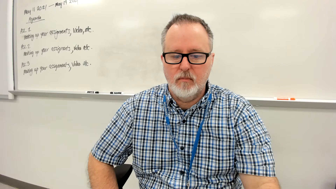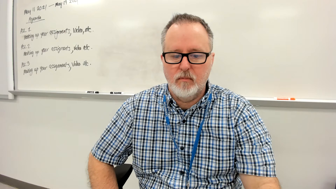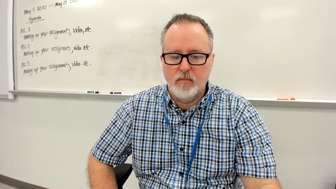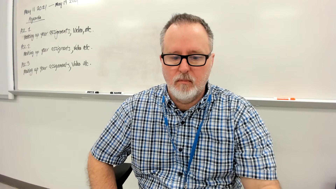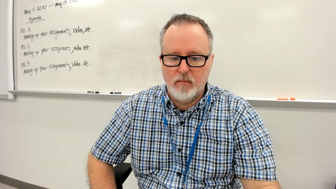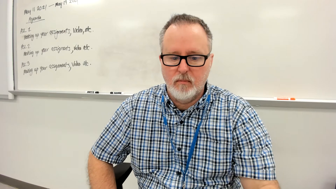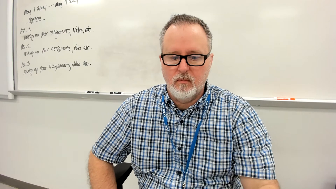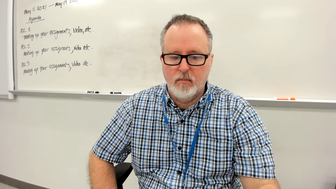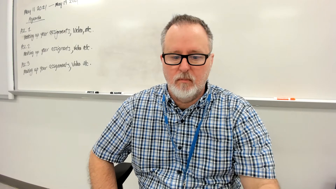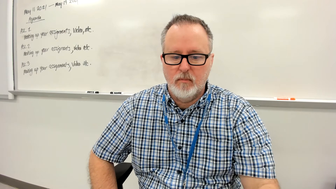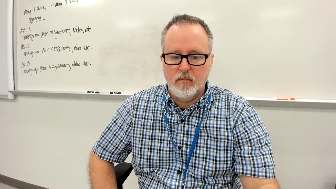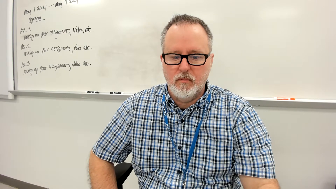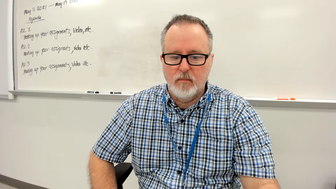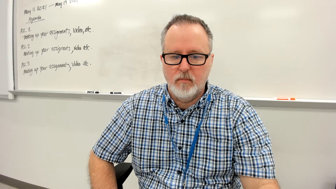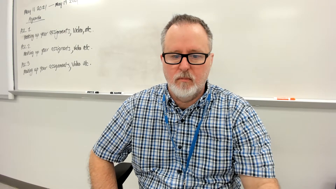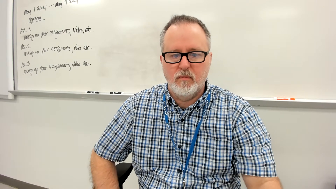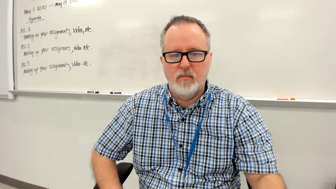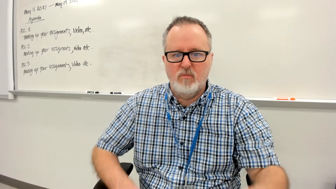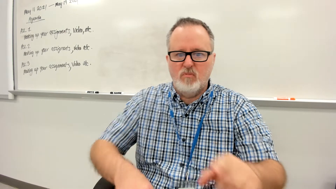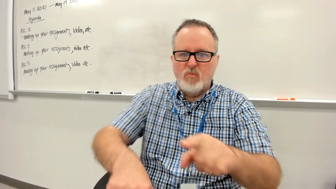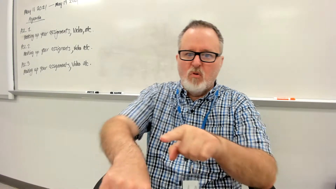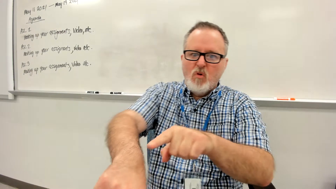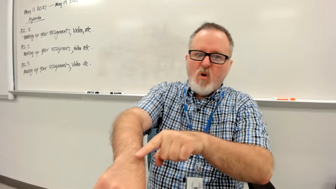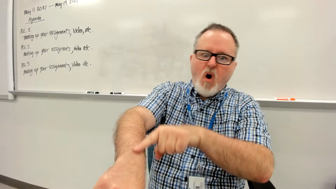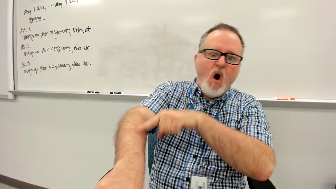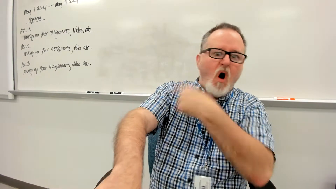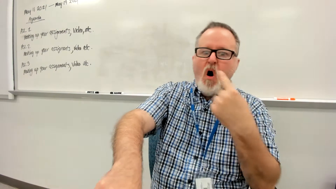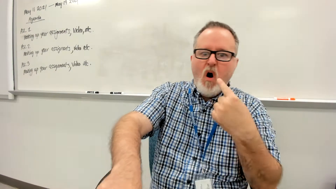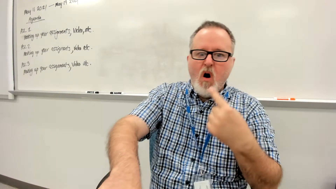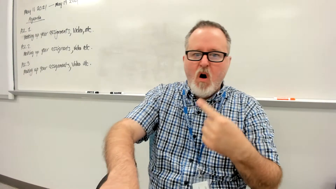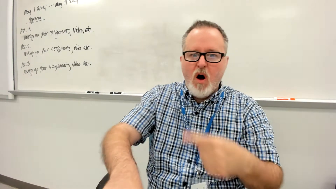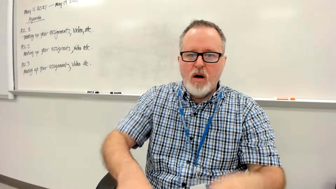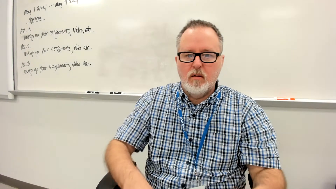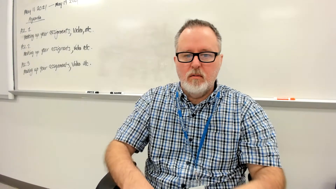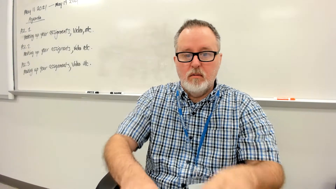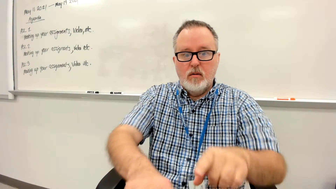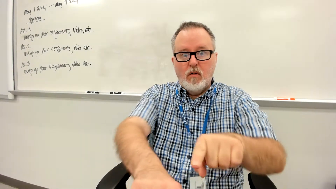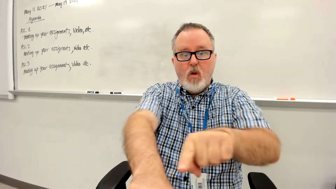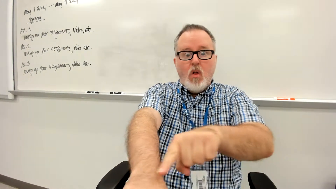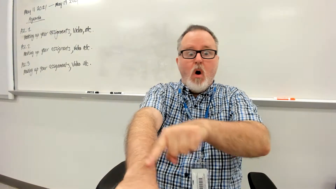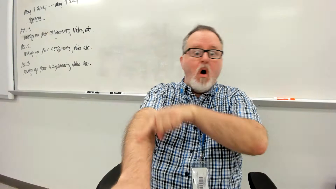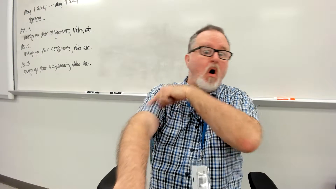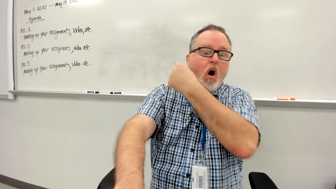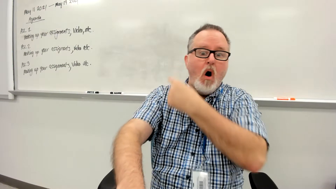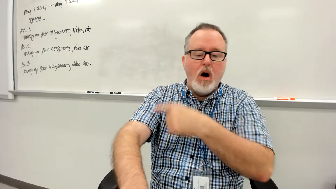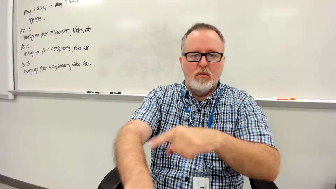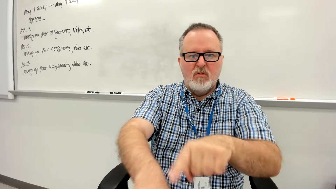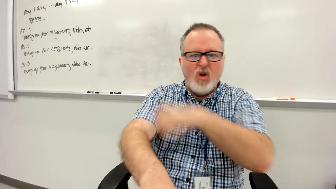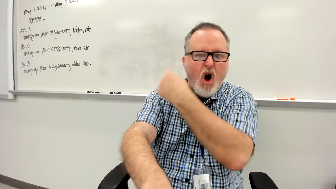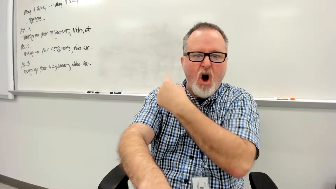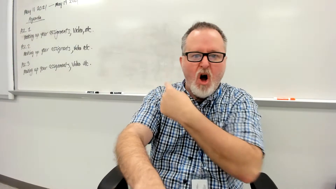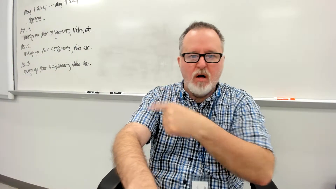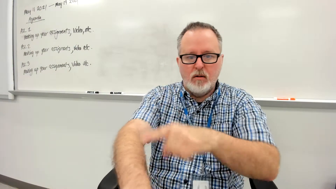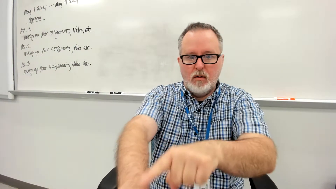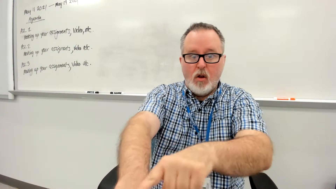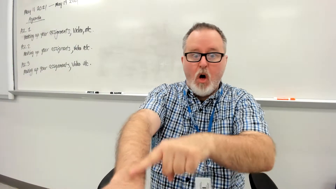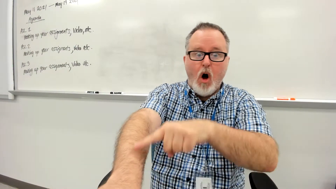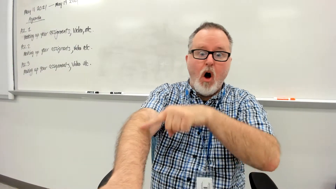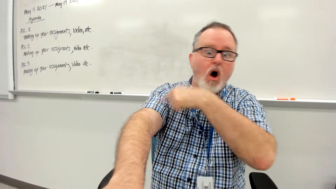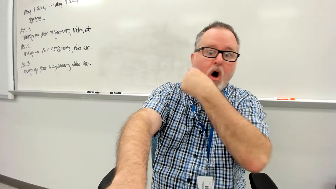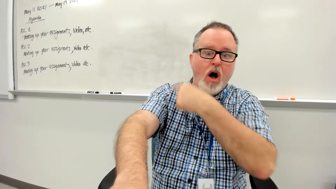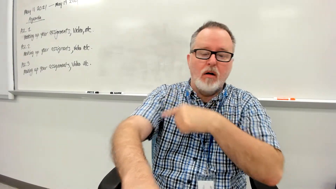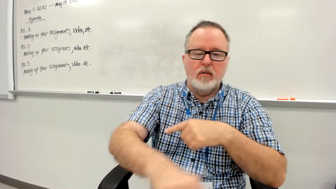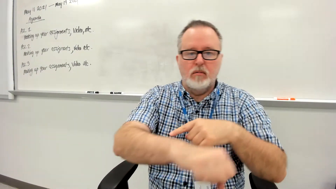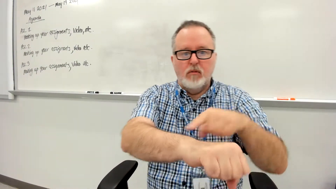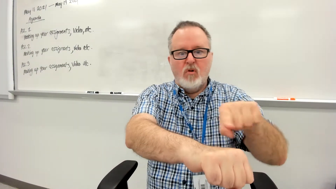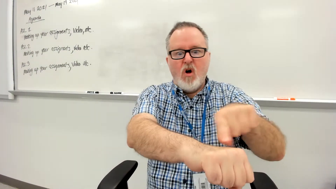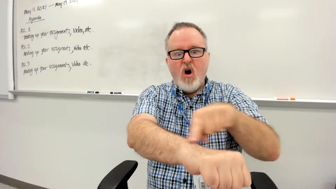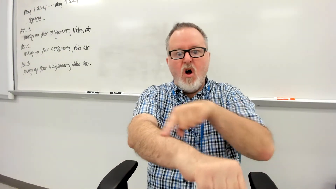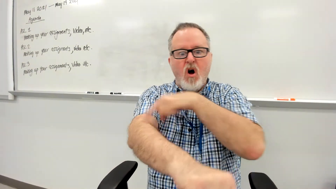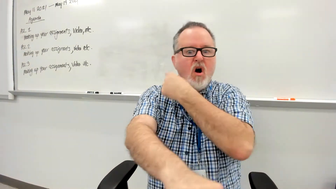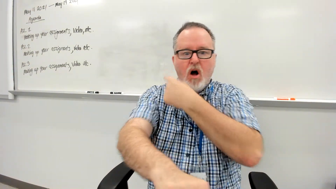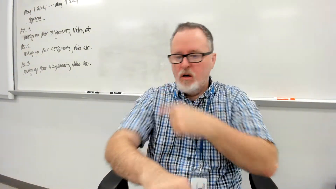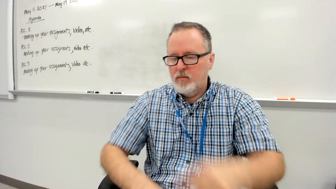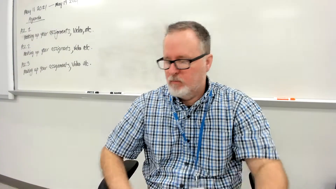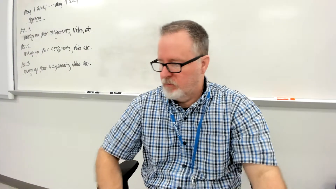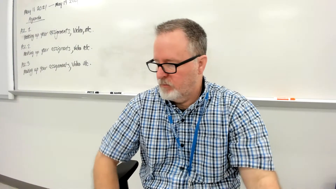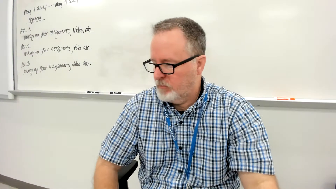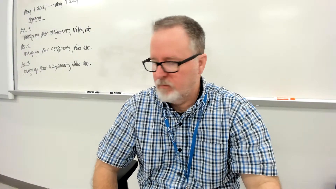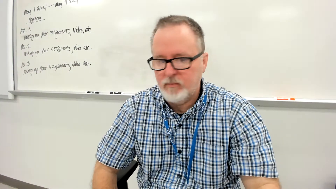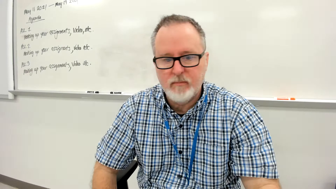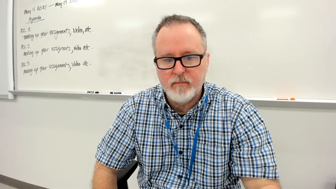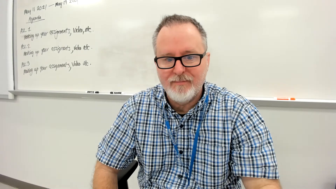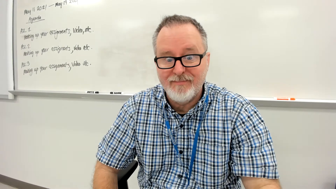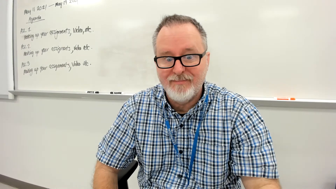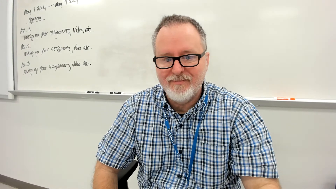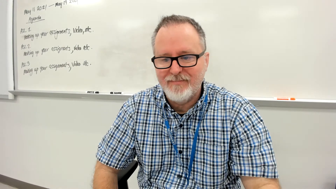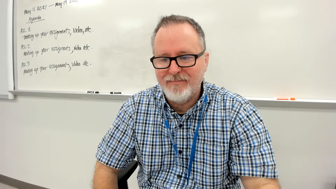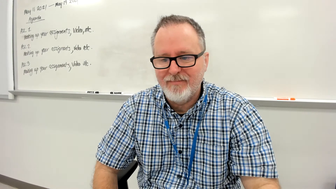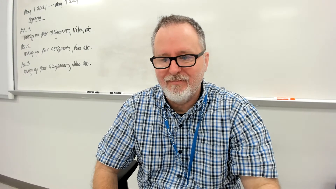Long